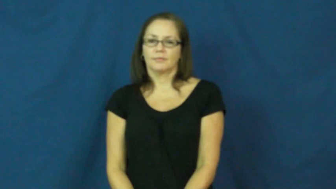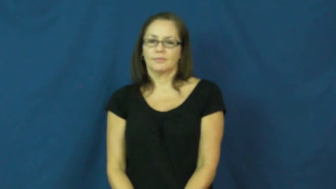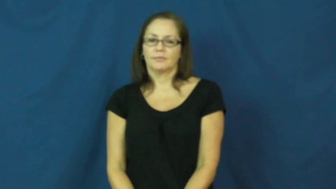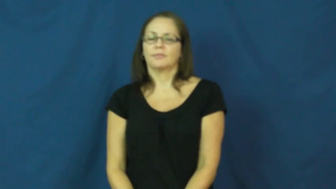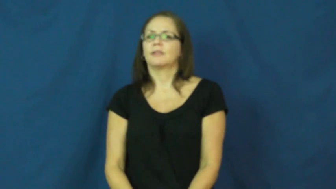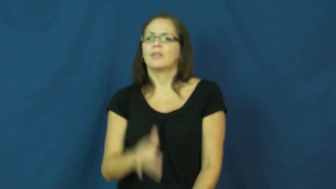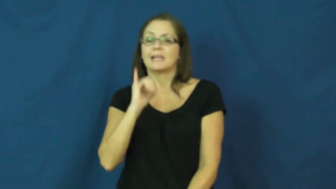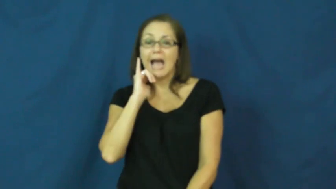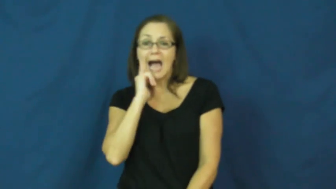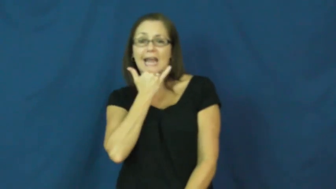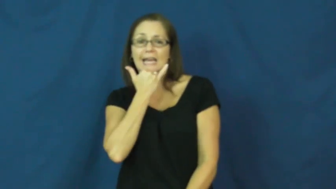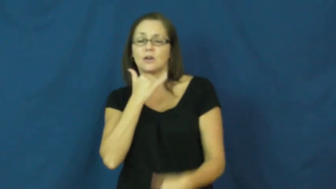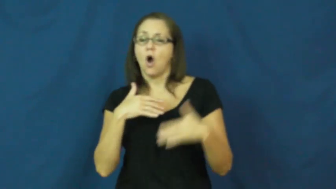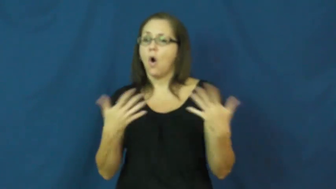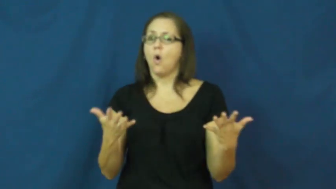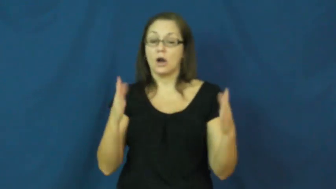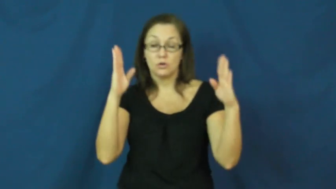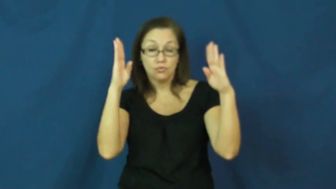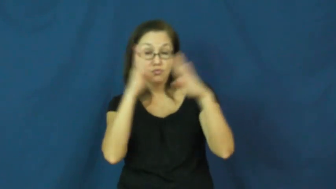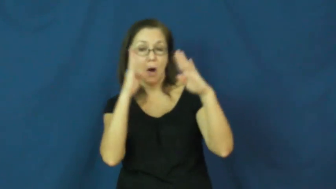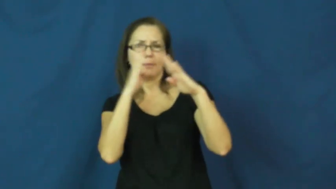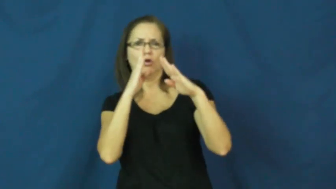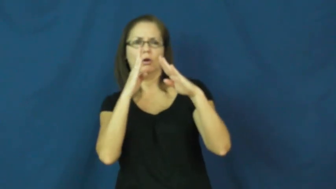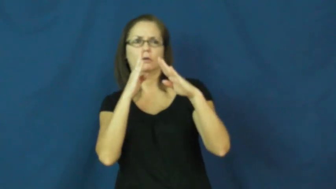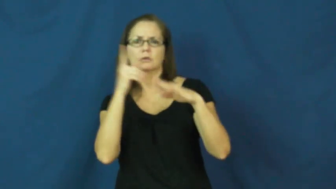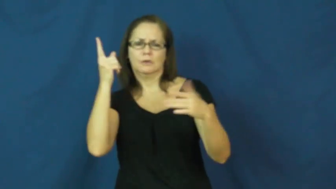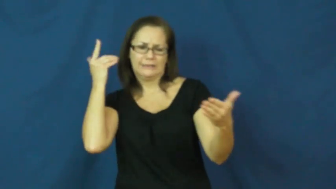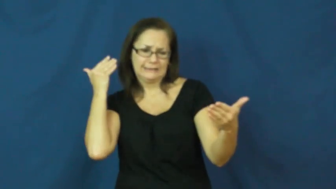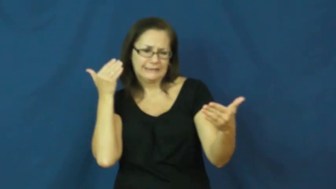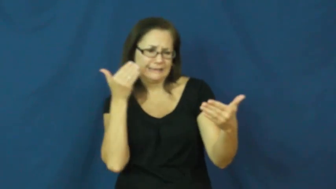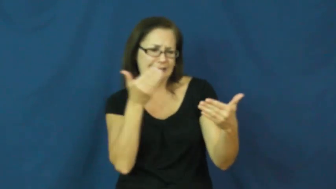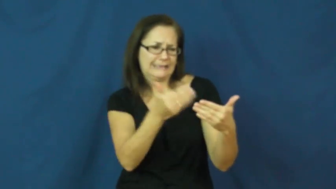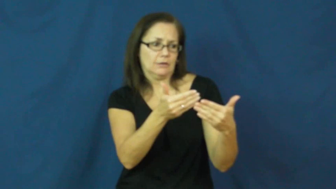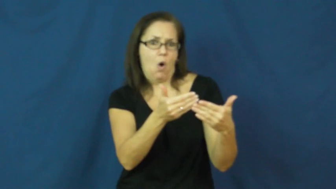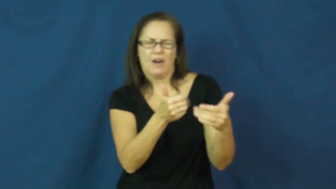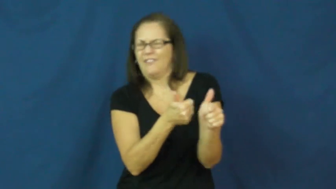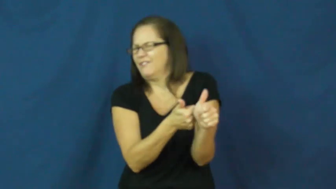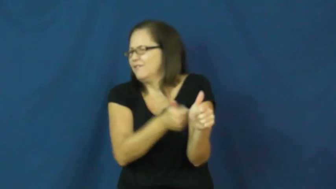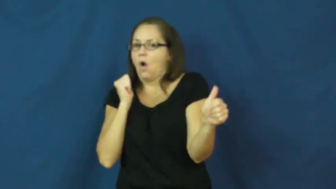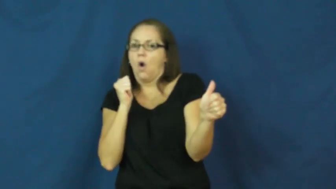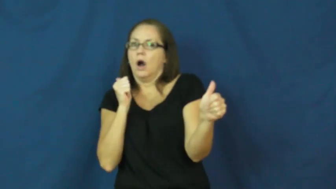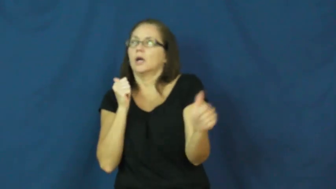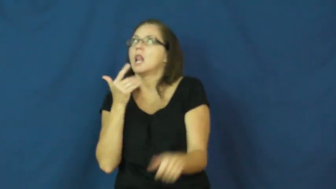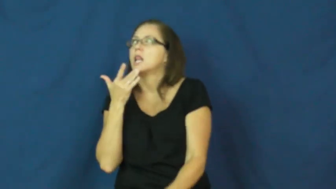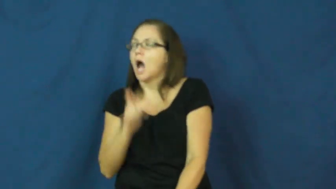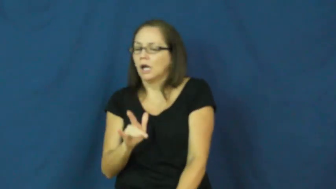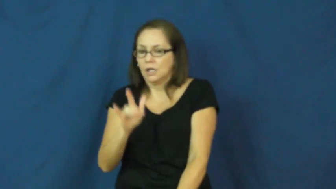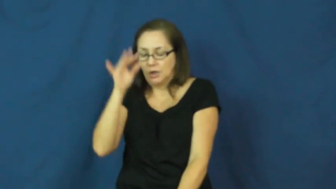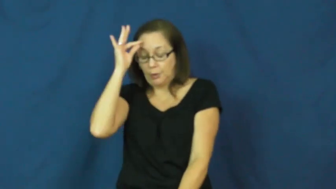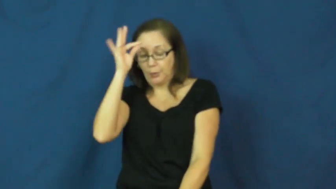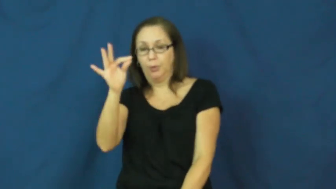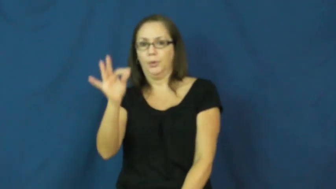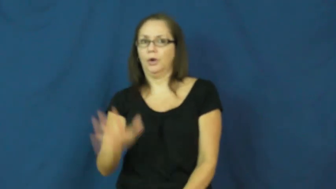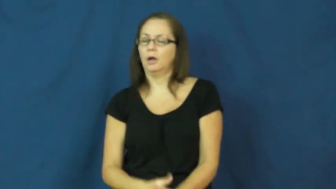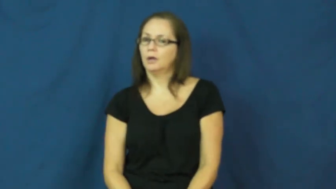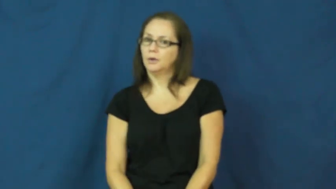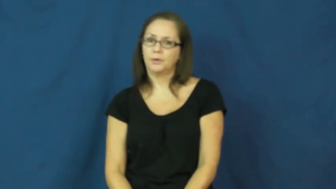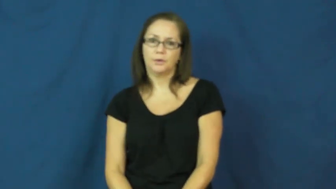close call